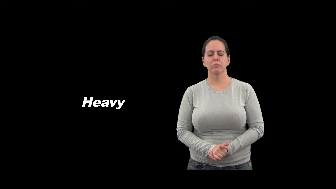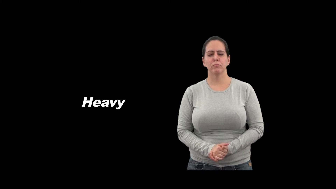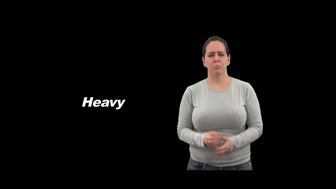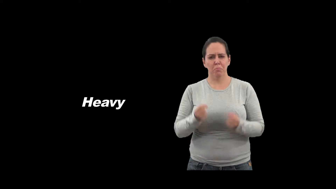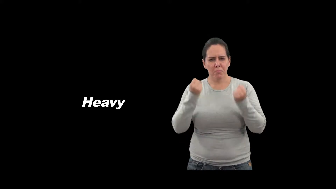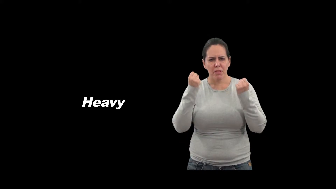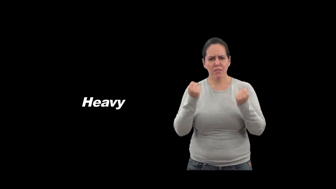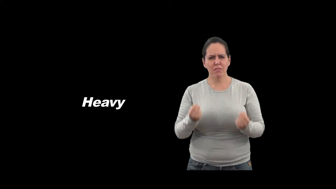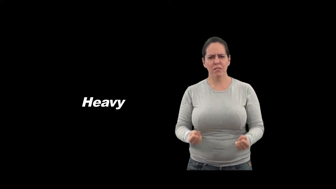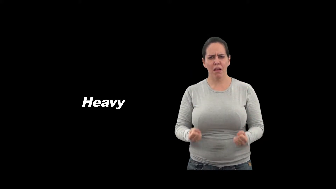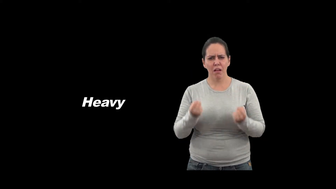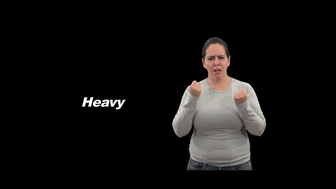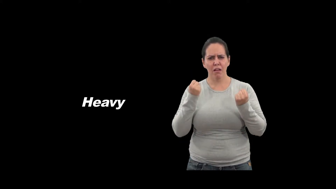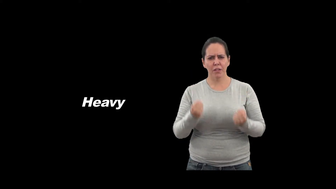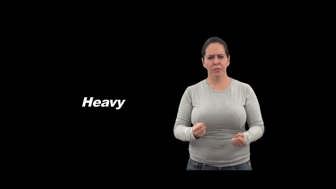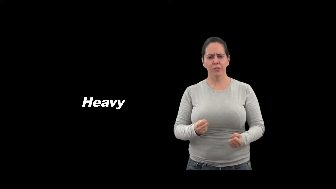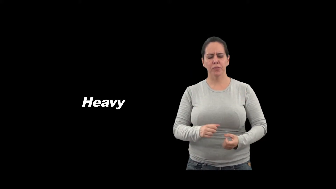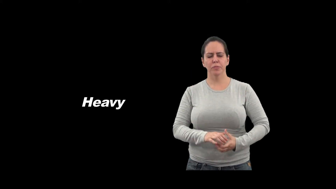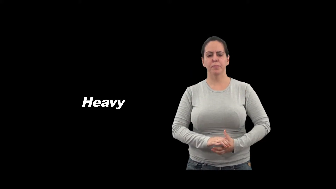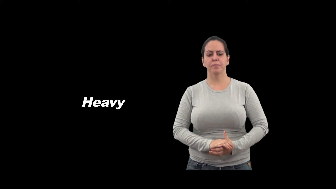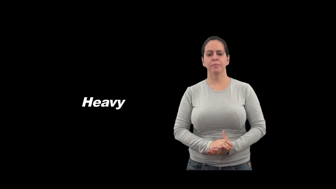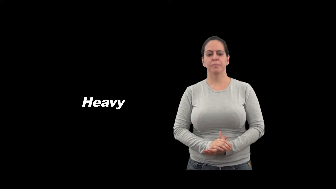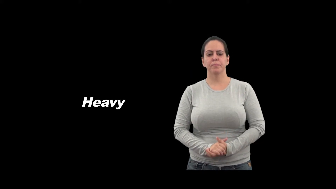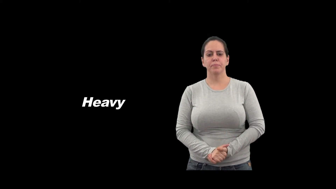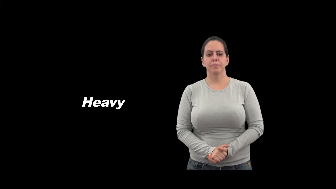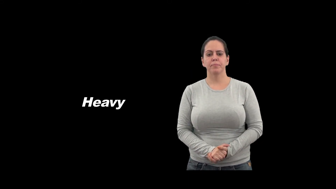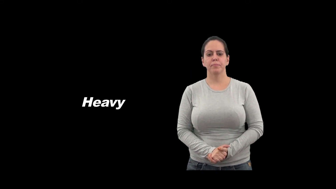Heavy